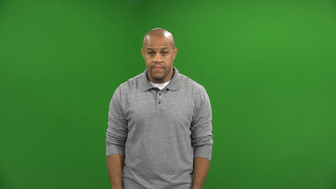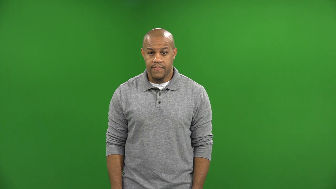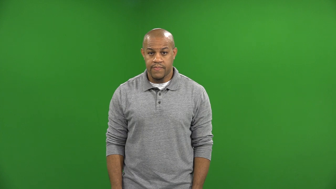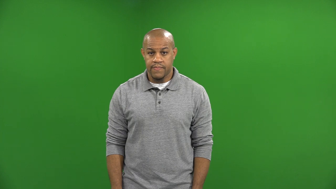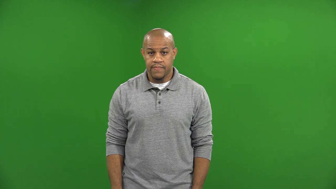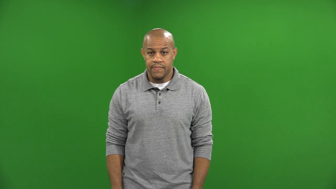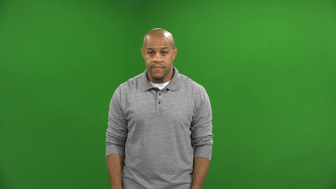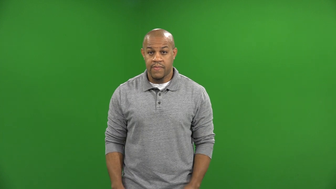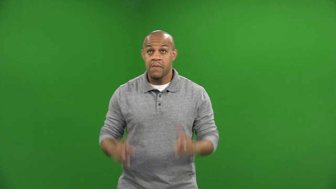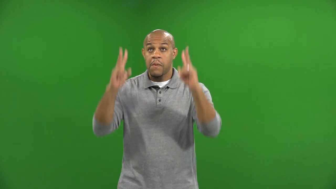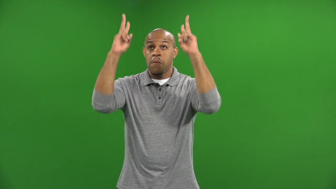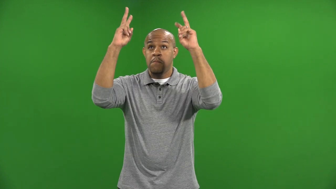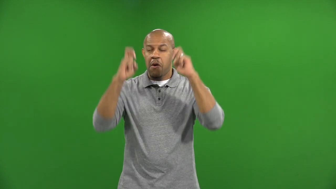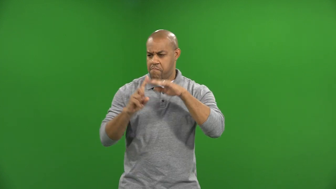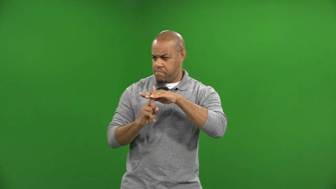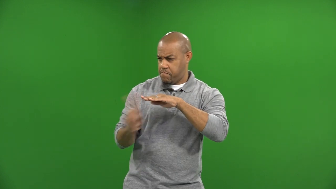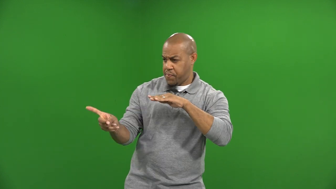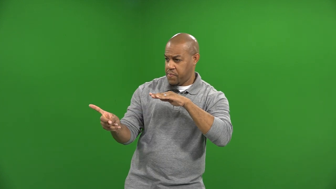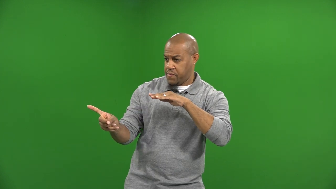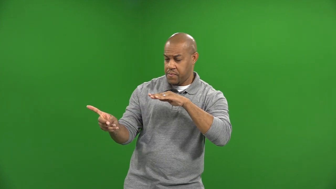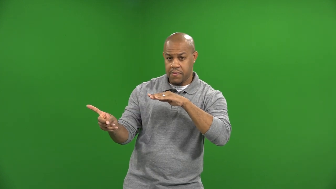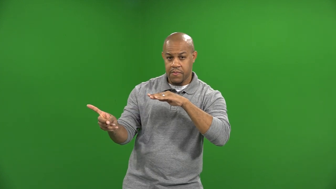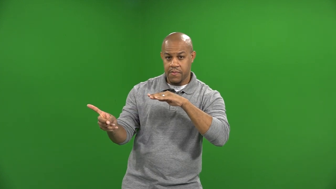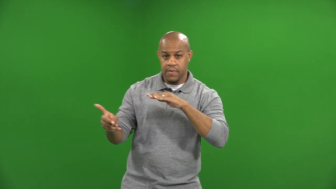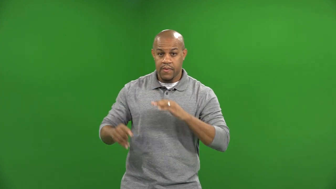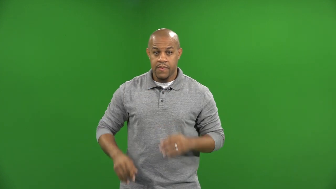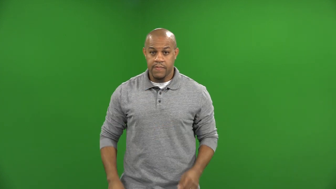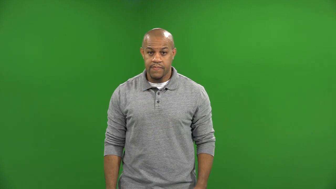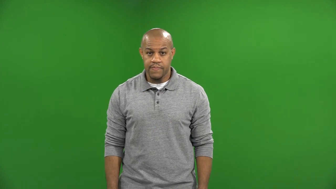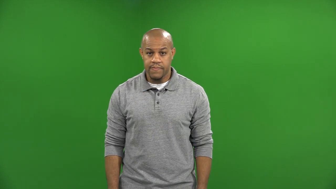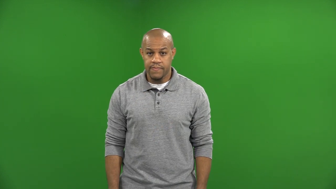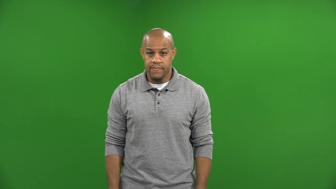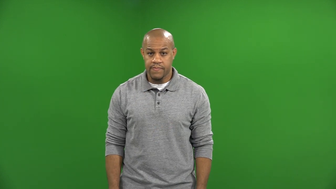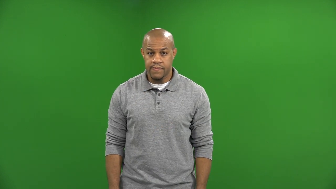Fast break